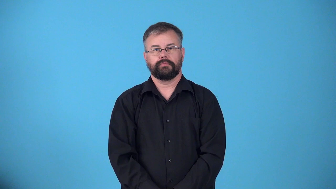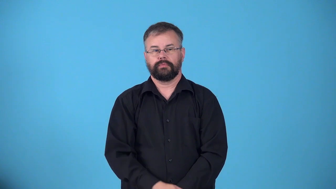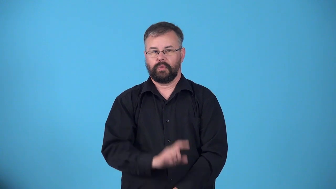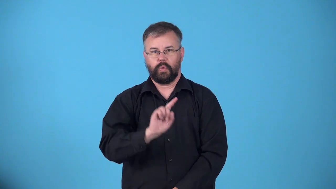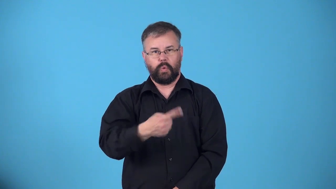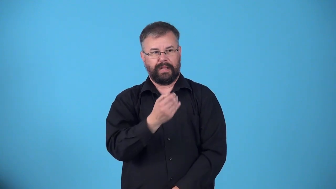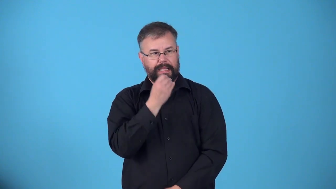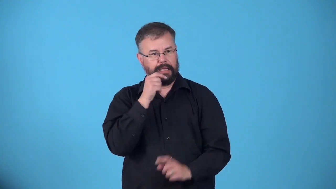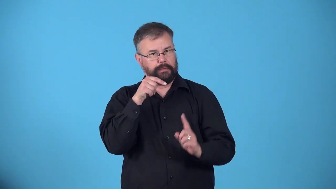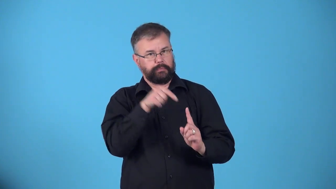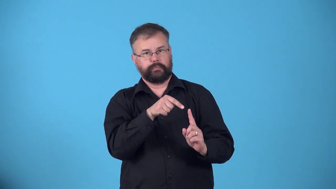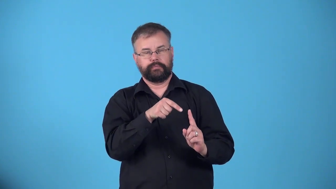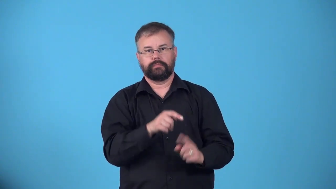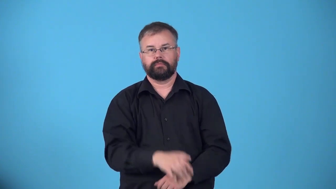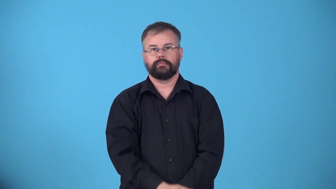live on,subsist on